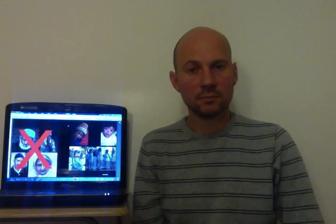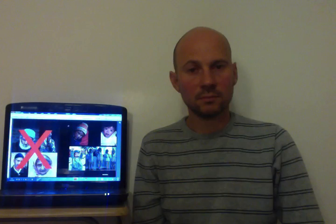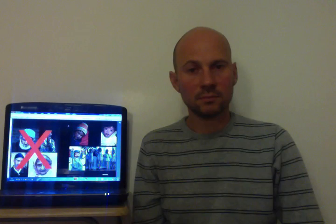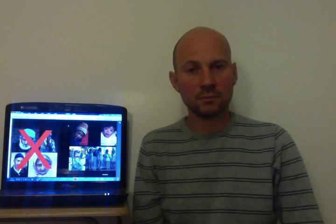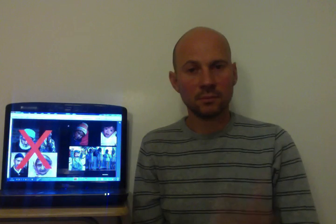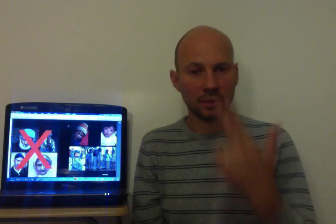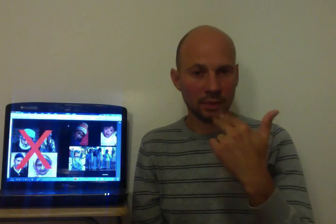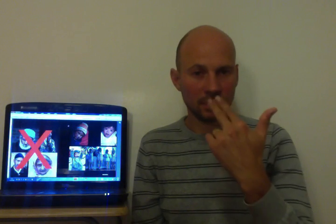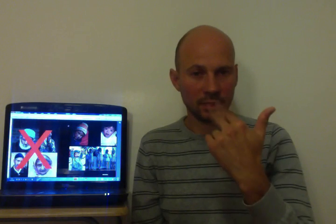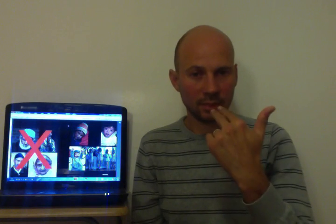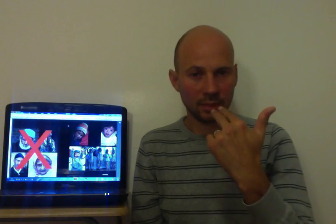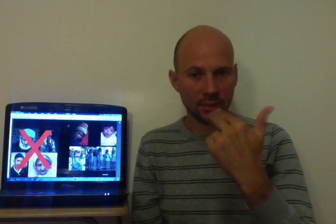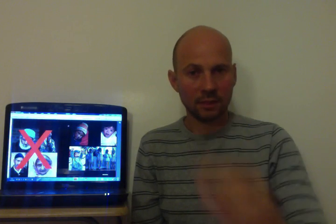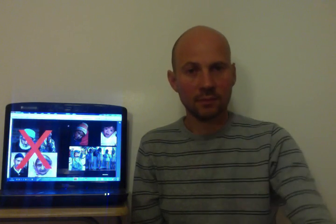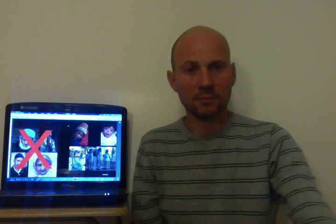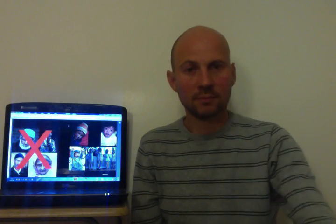young